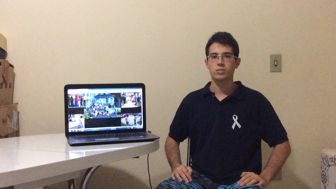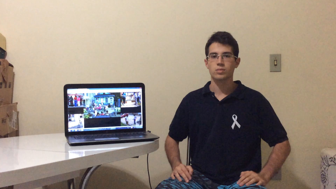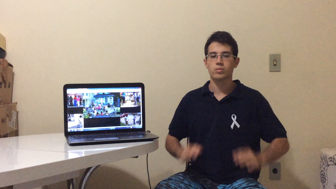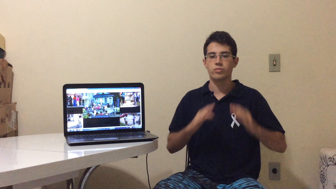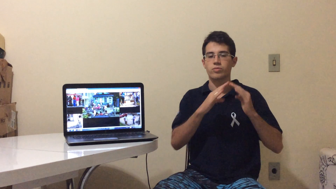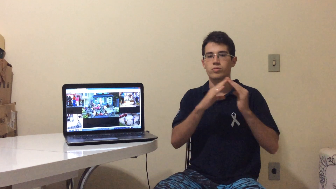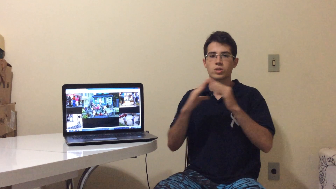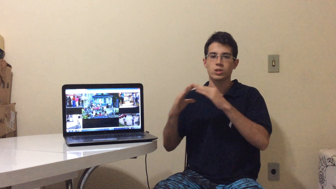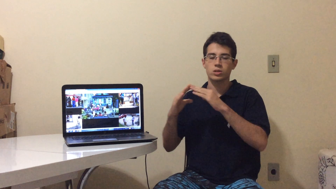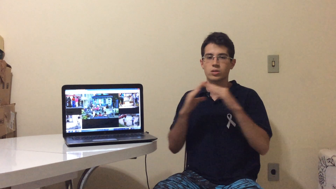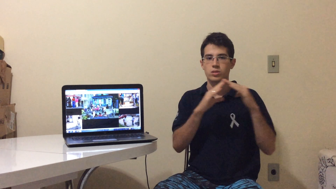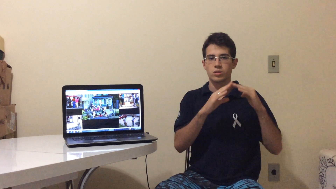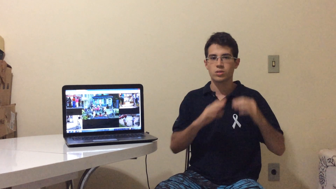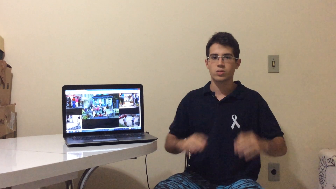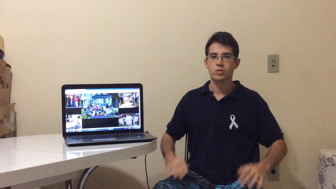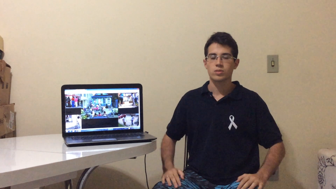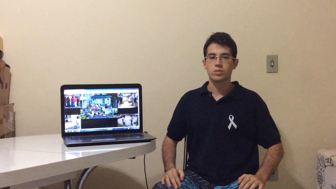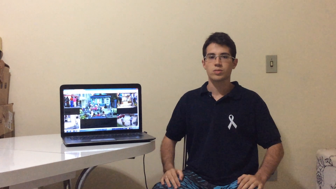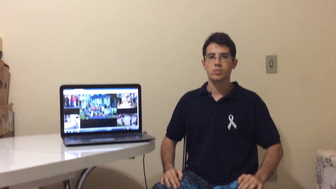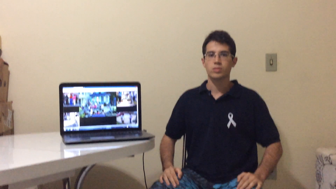neighbor